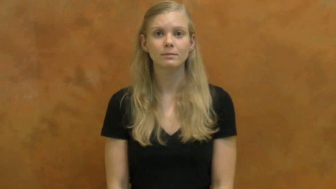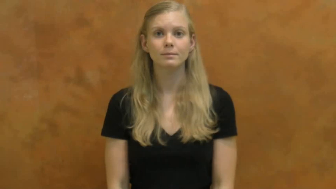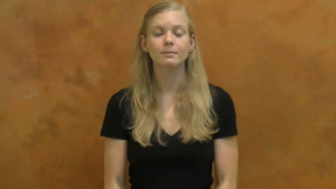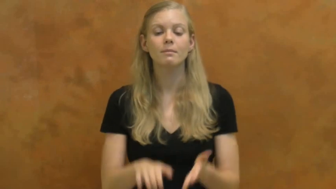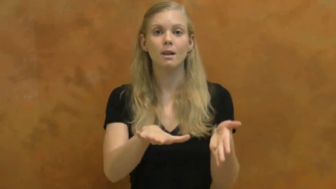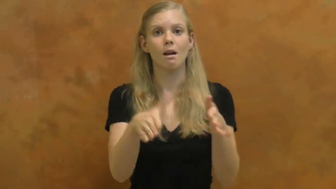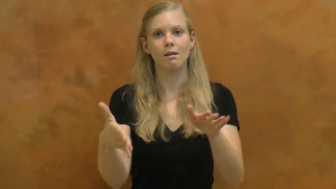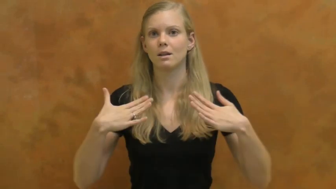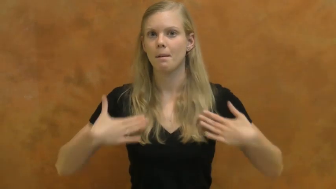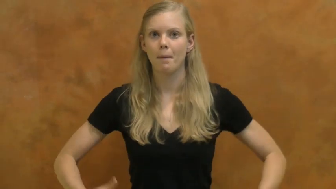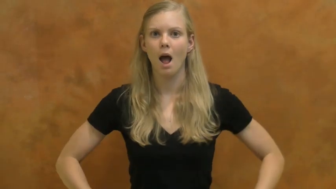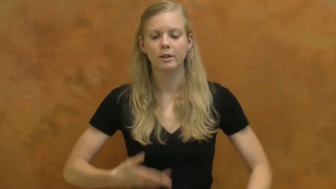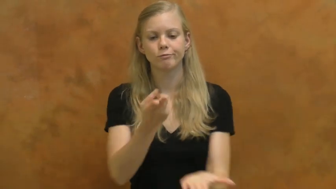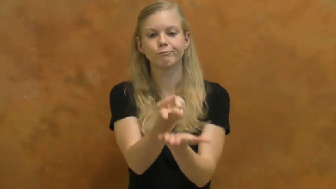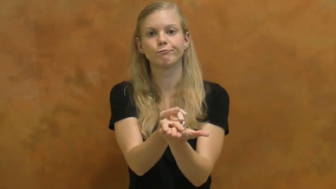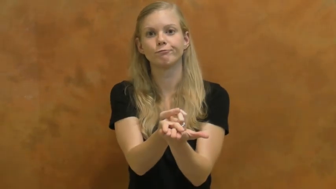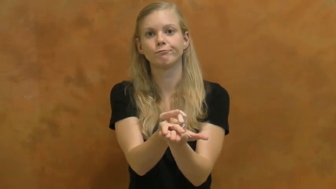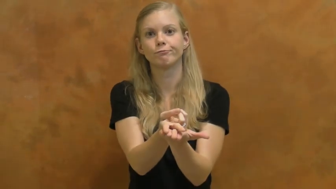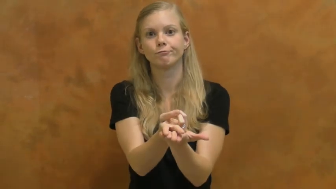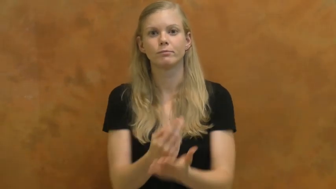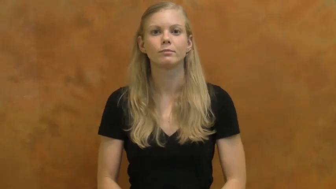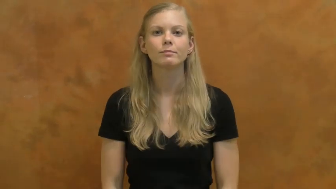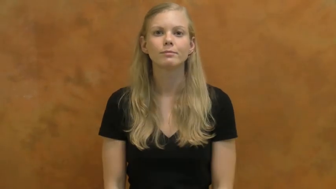corpse